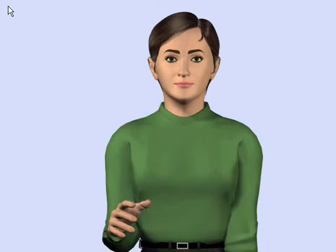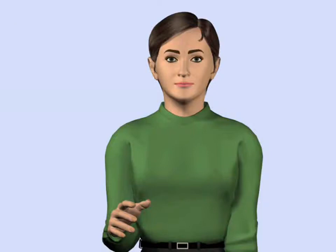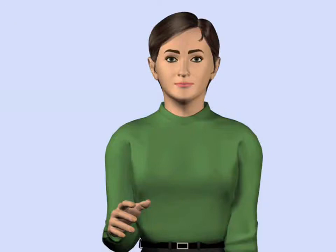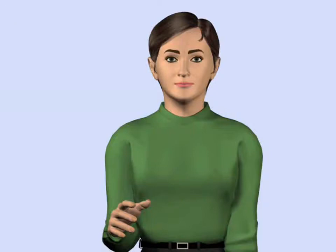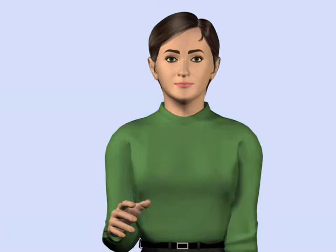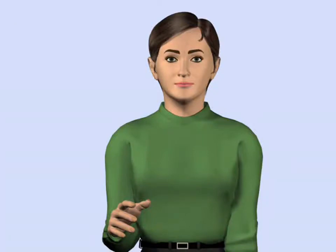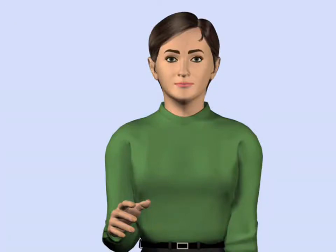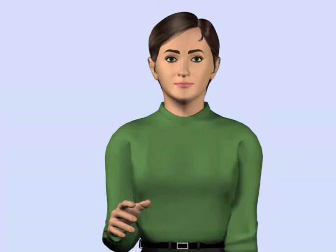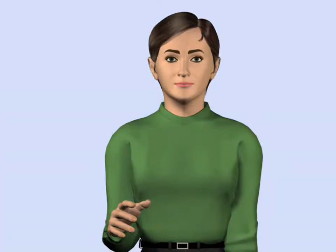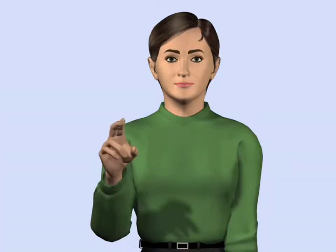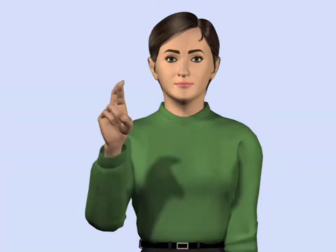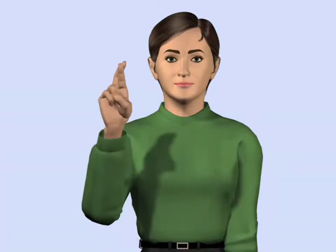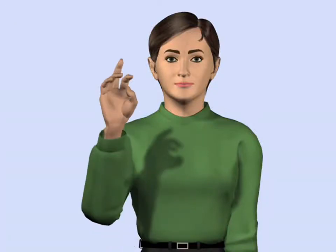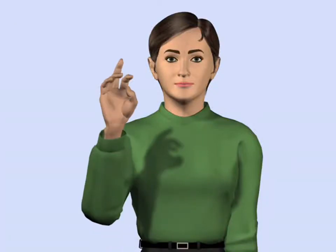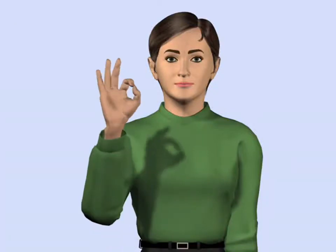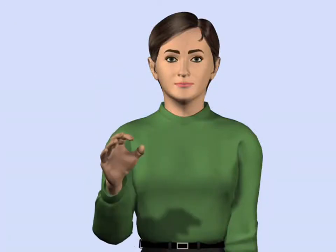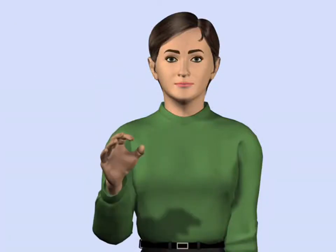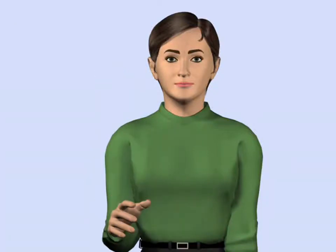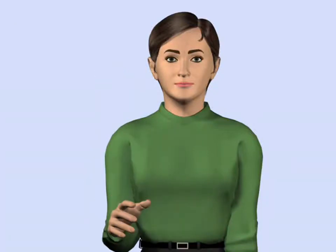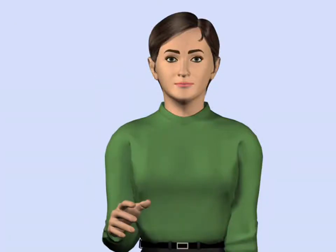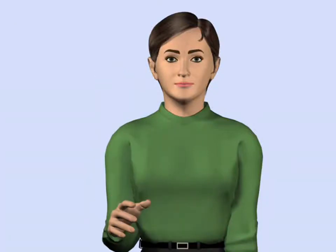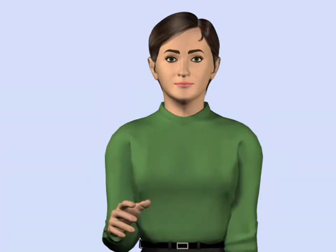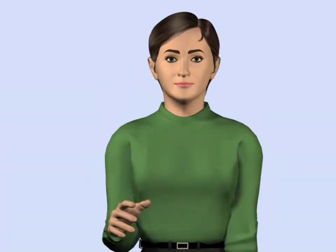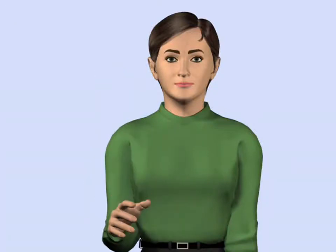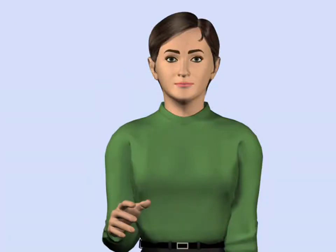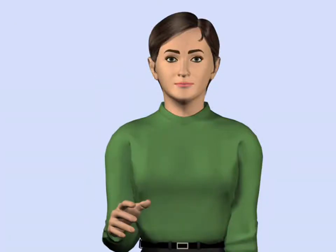right field